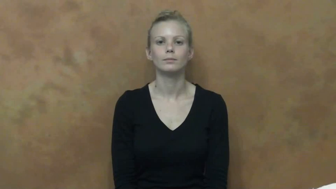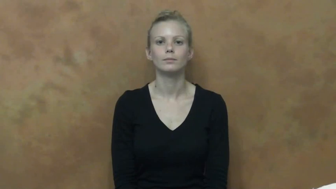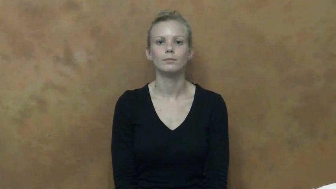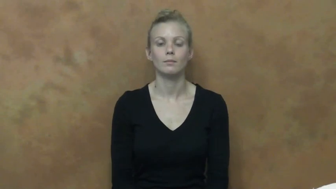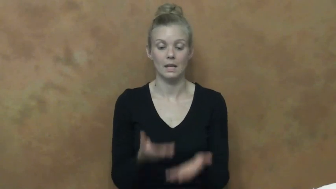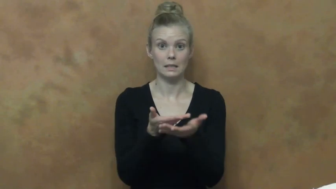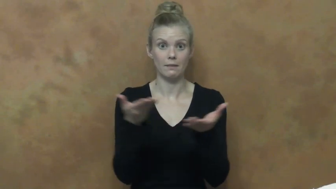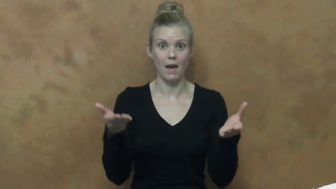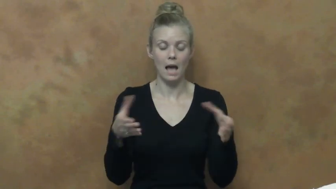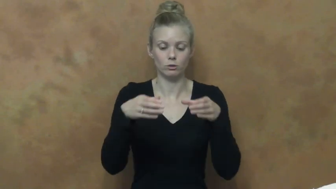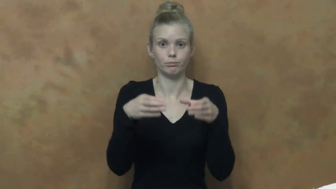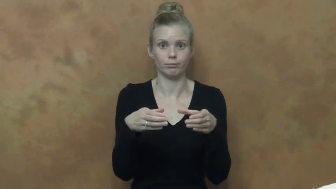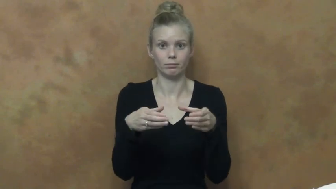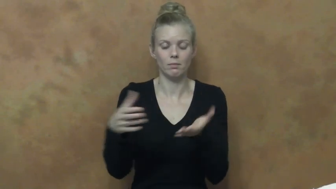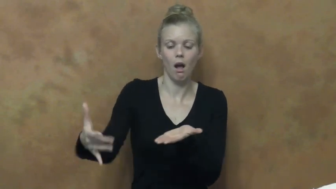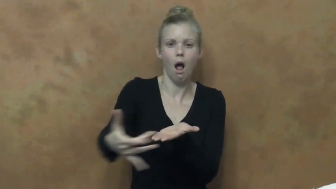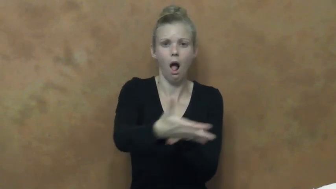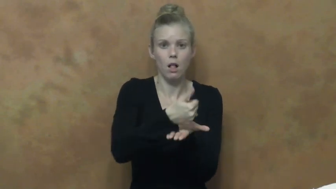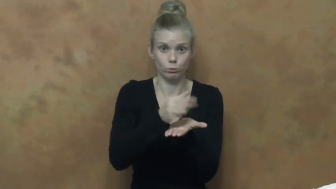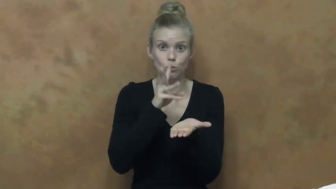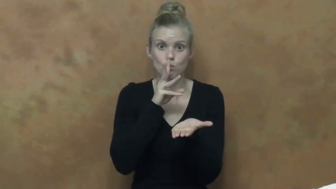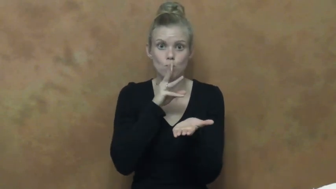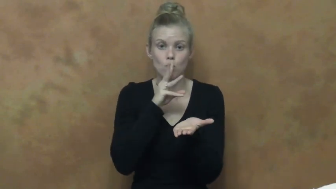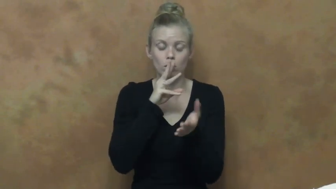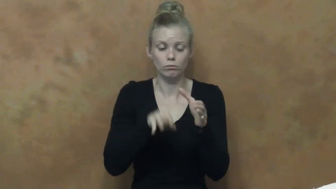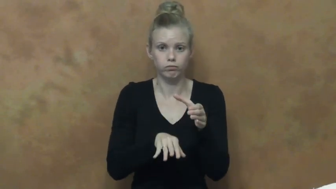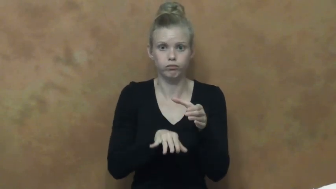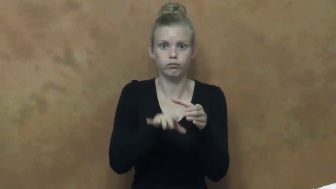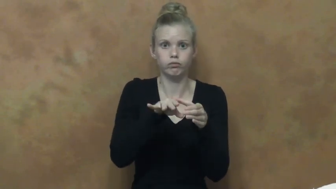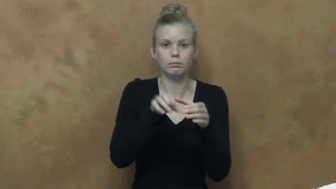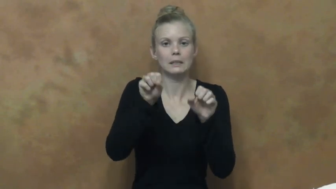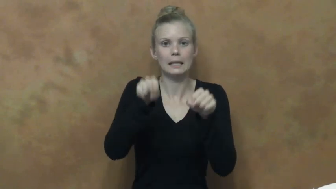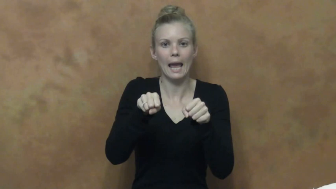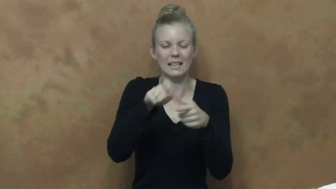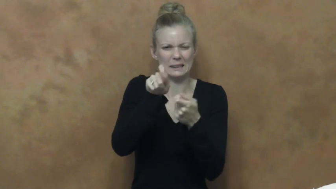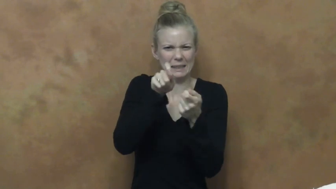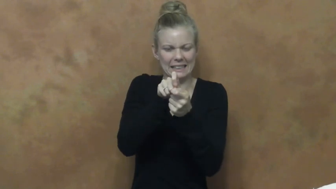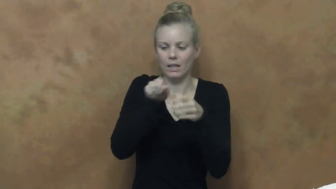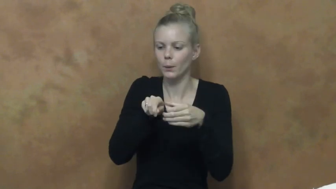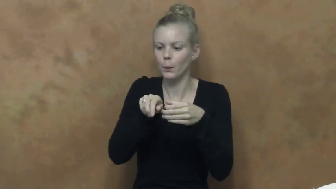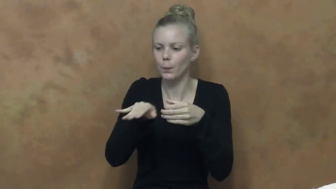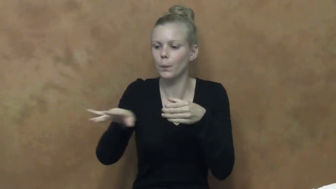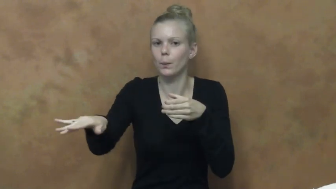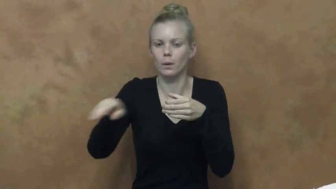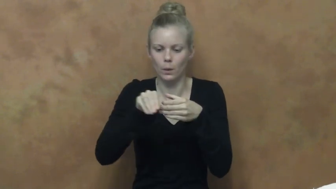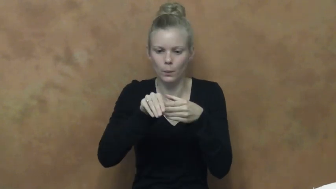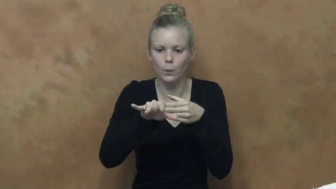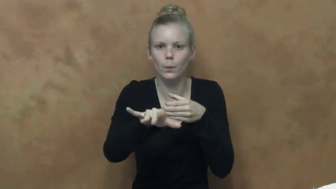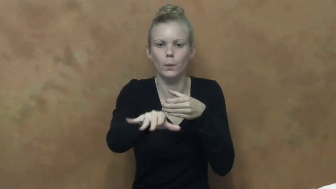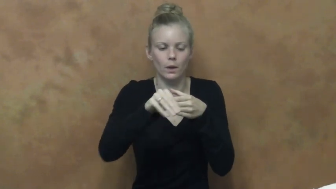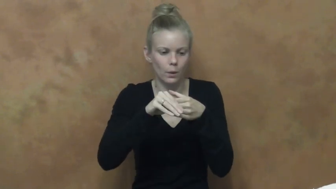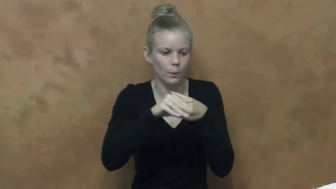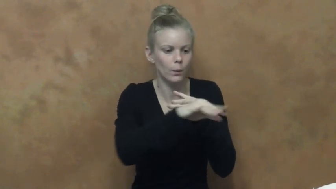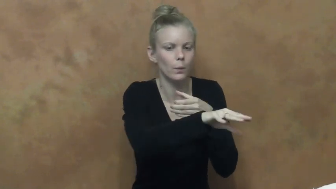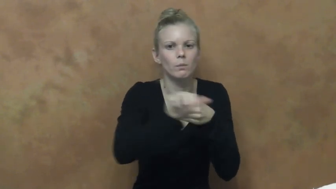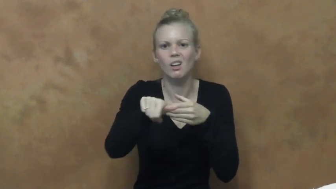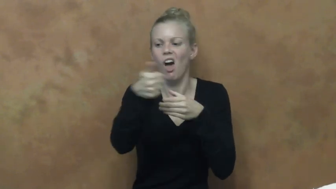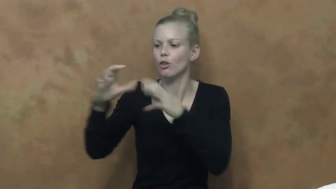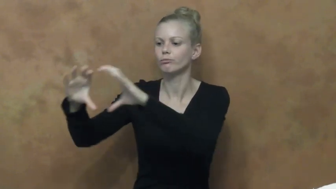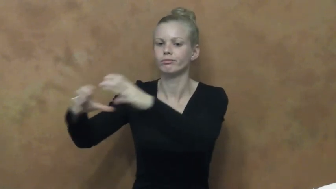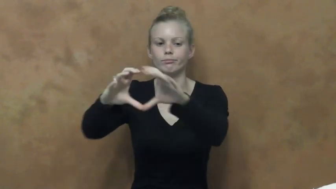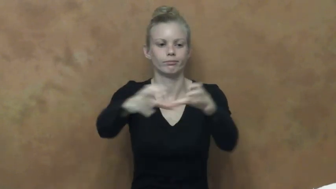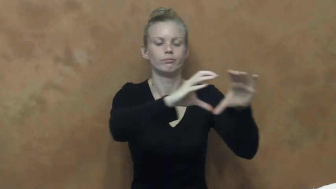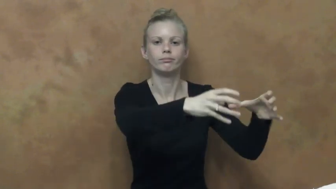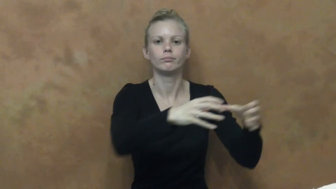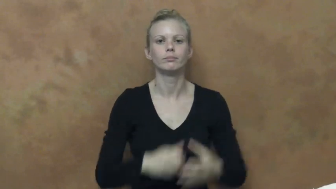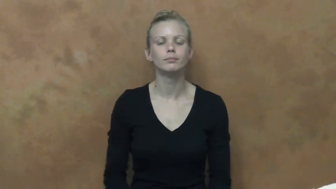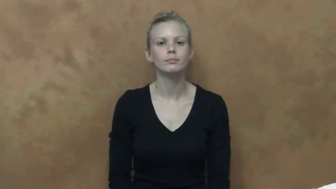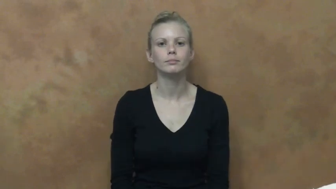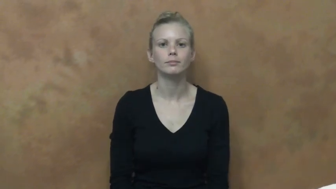distribution box